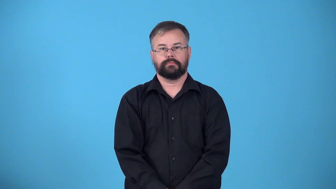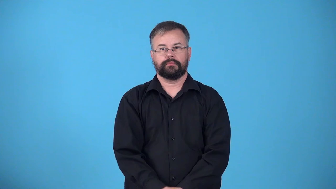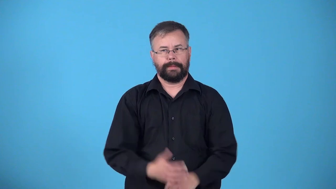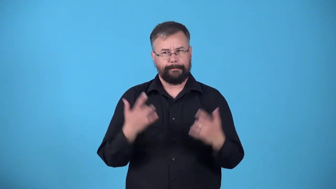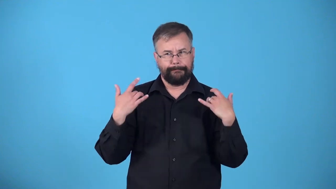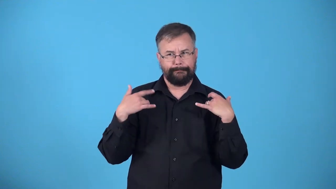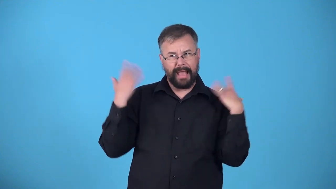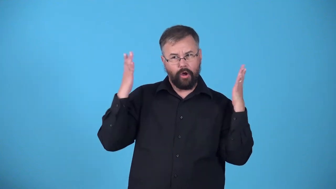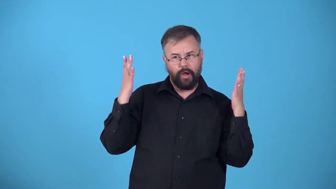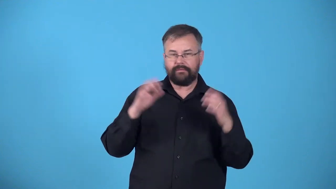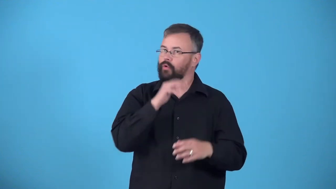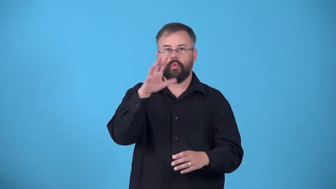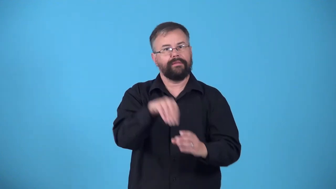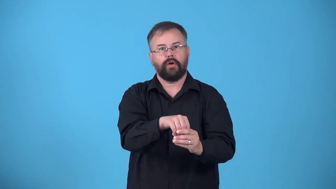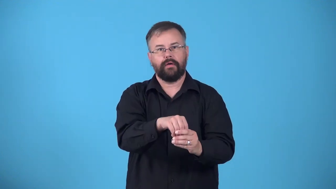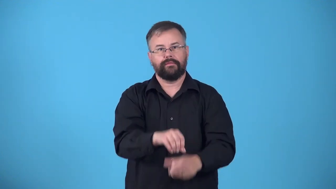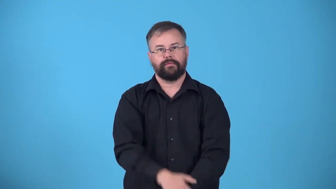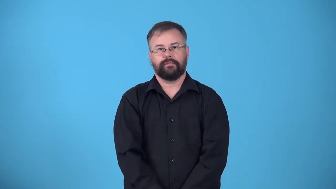hands off